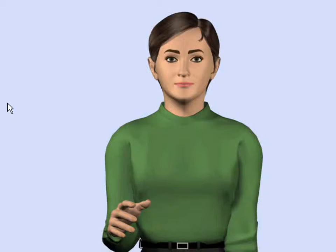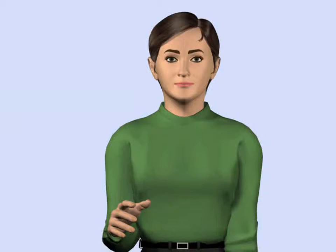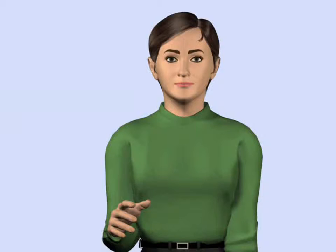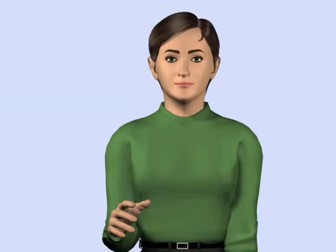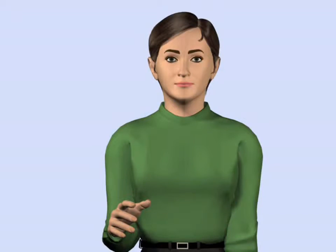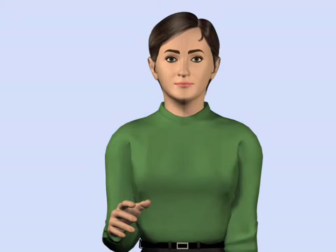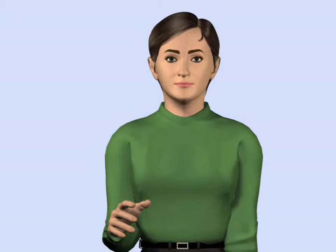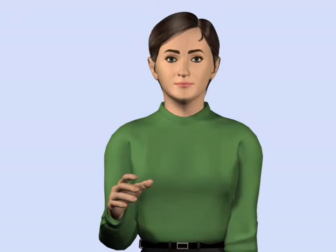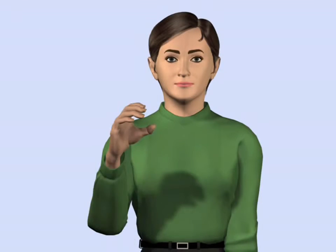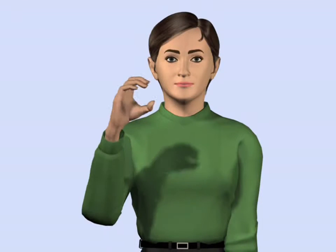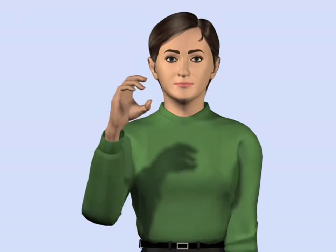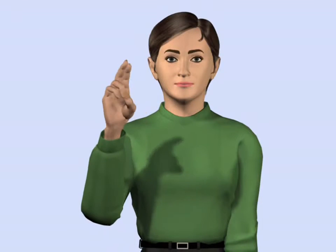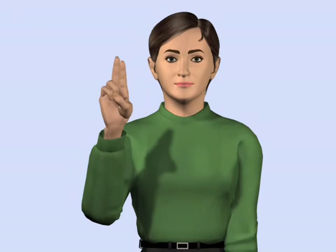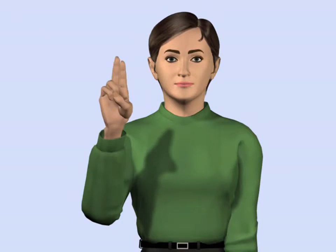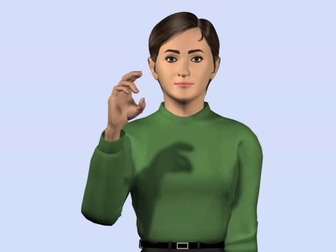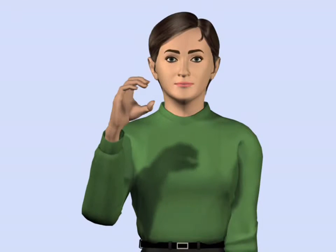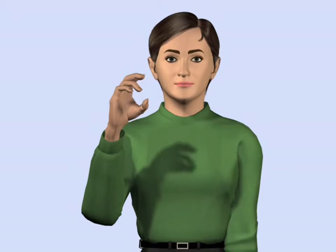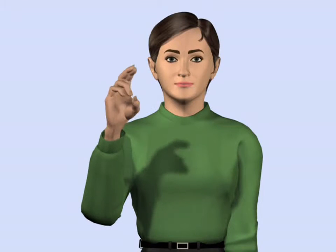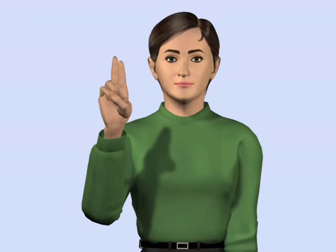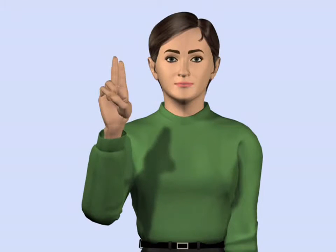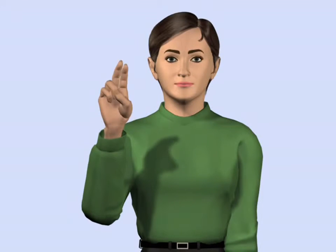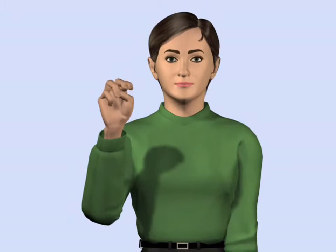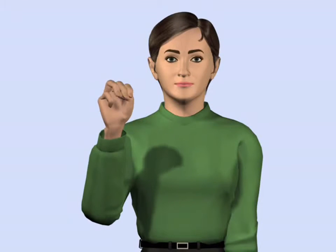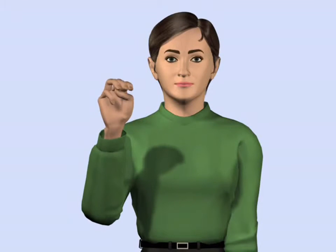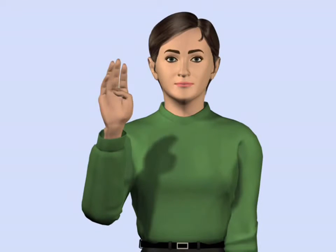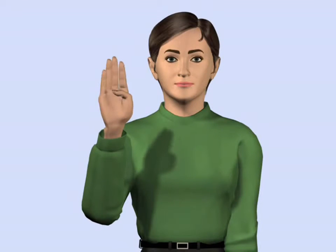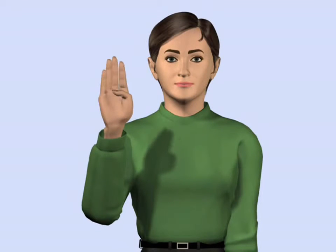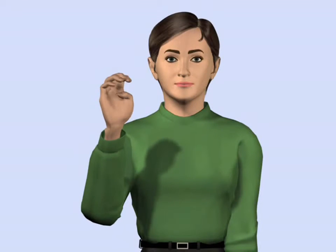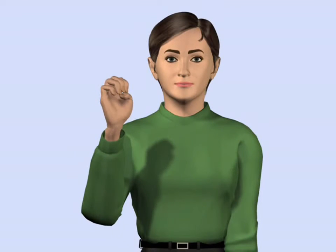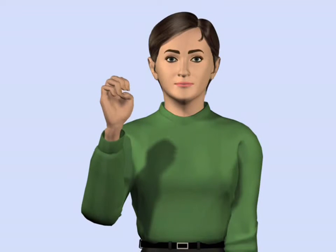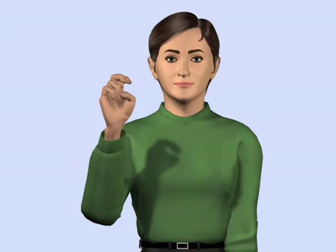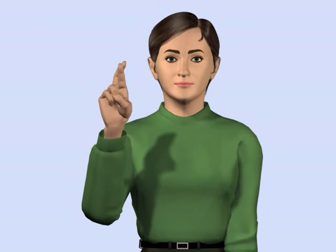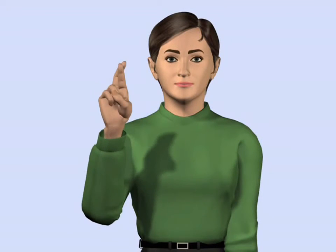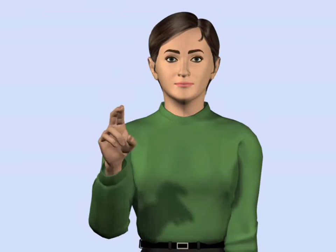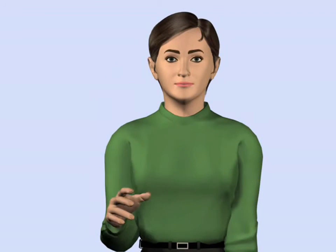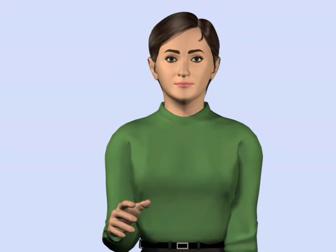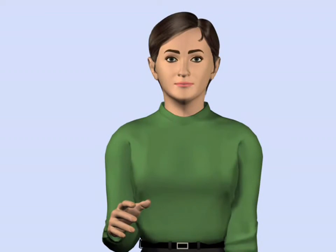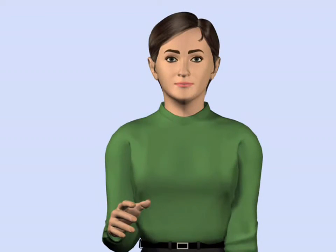cucumber